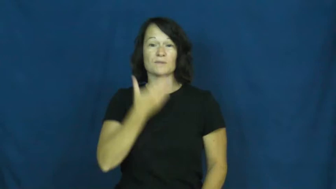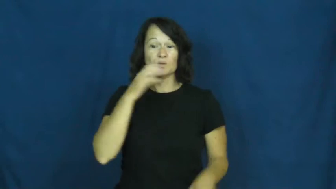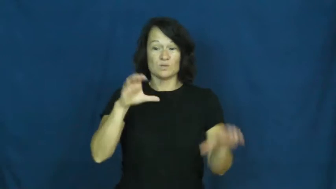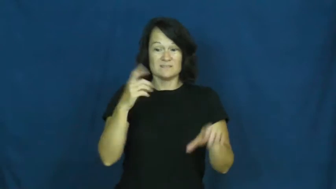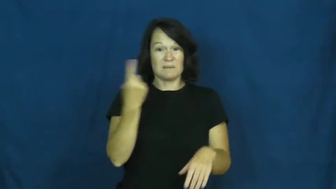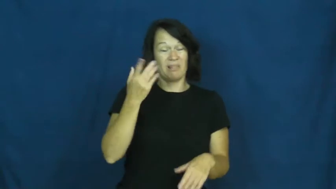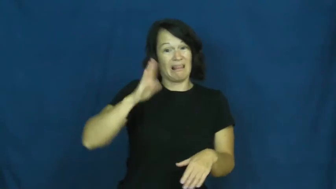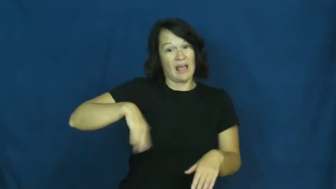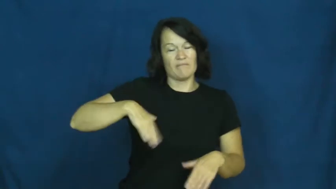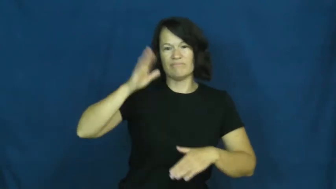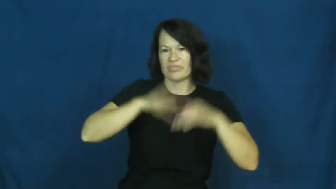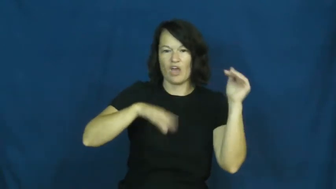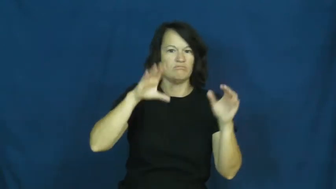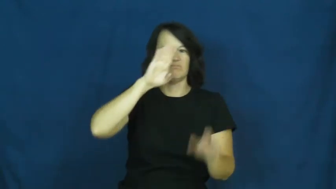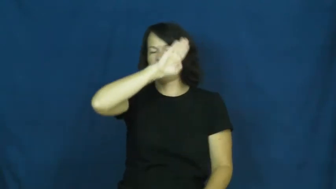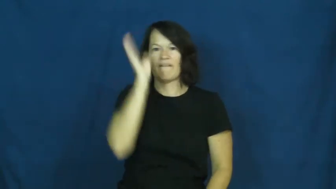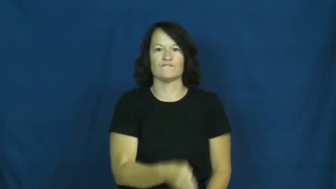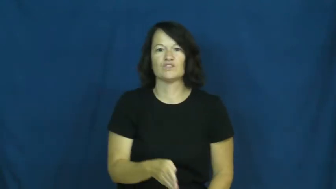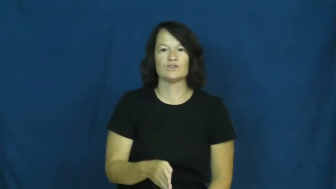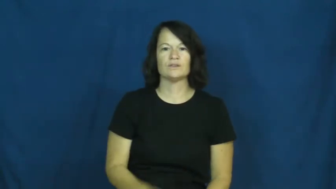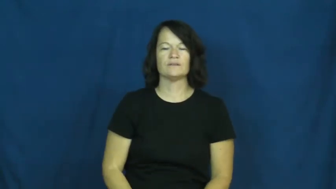better late than never